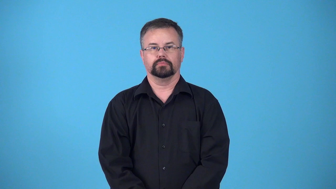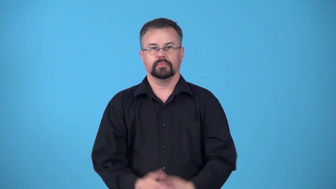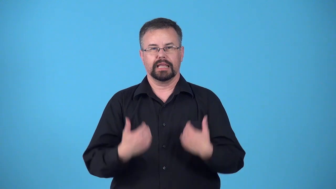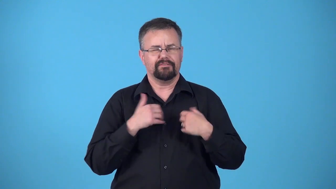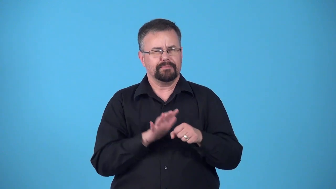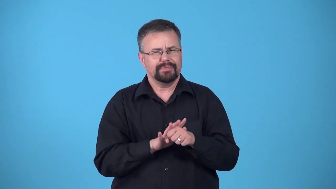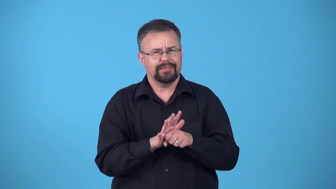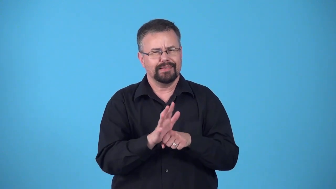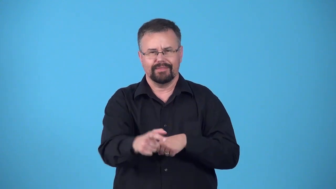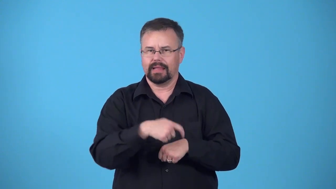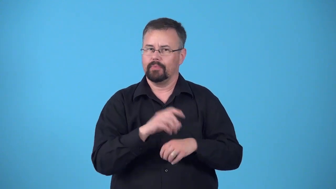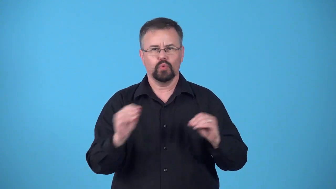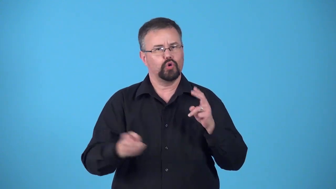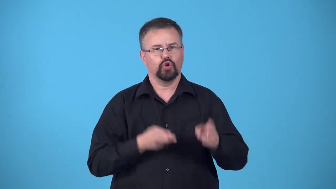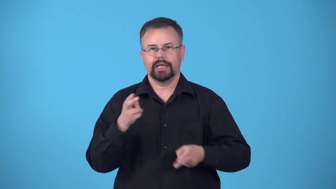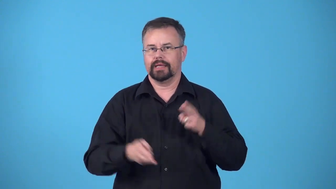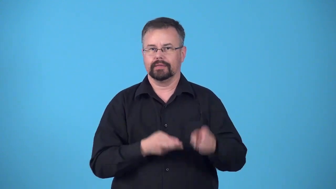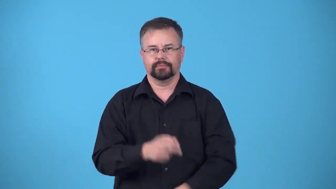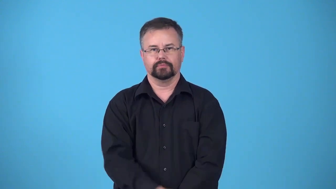time is on my side